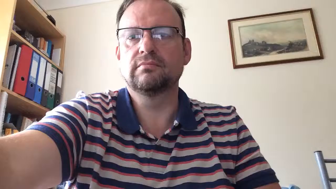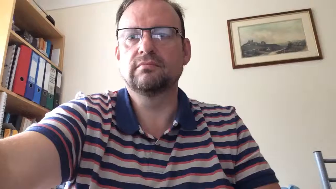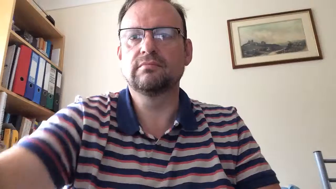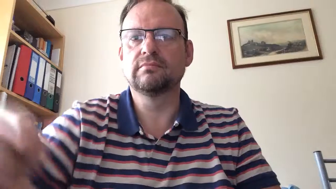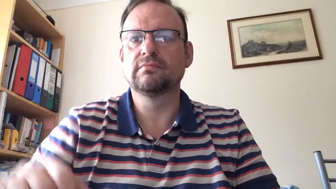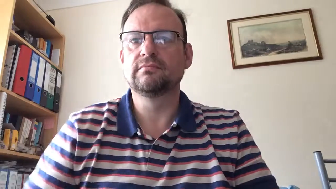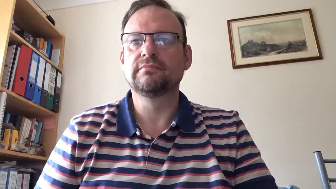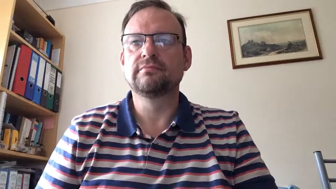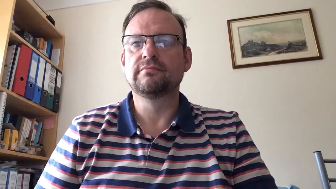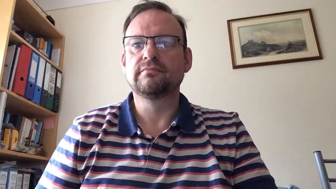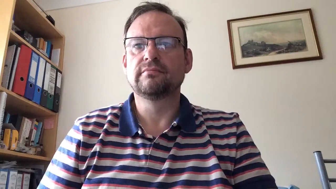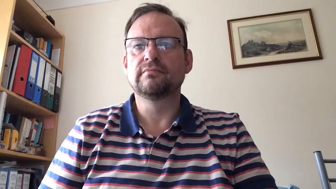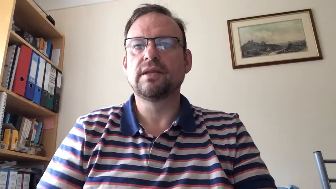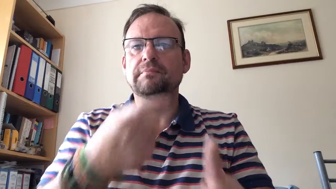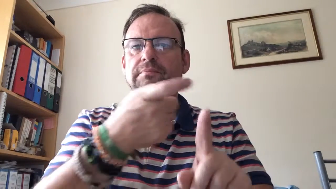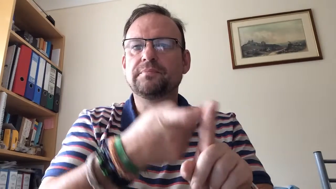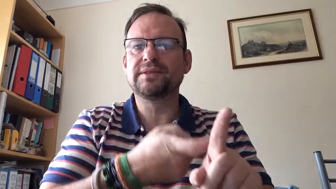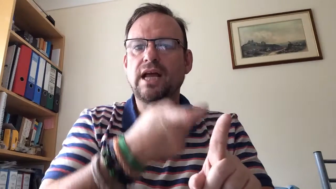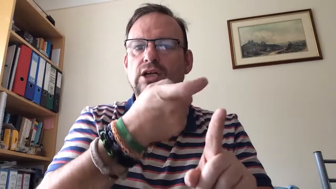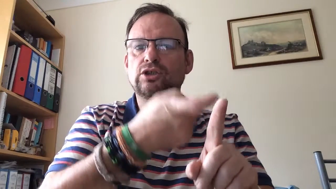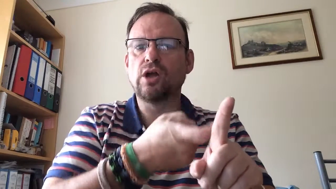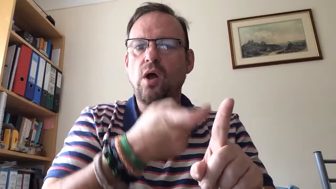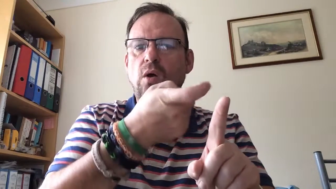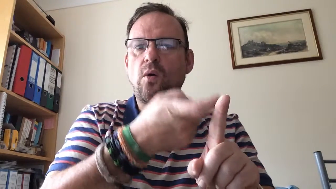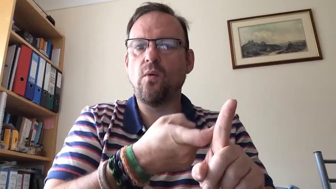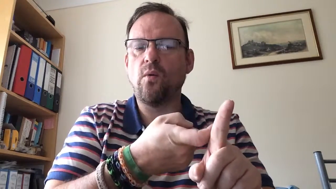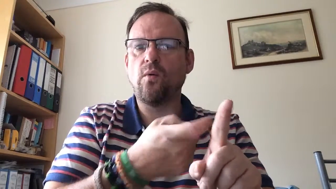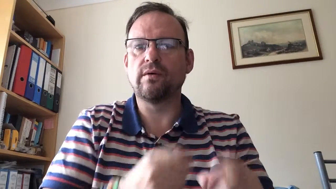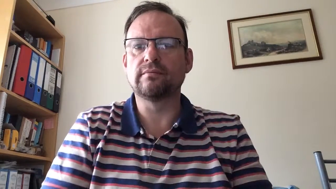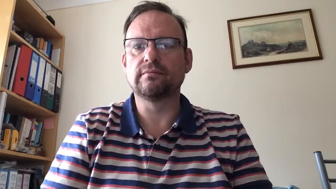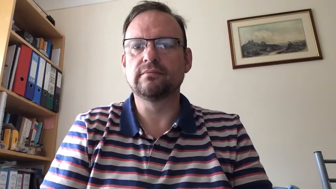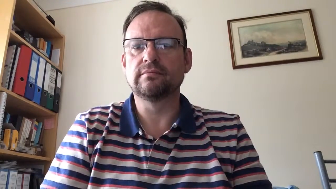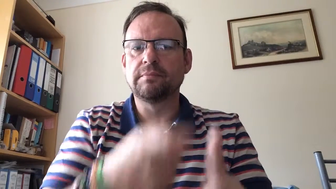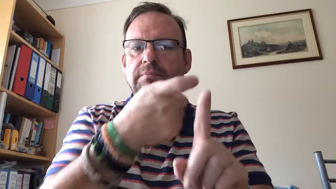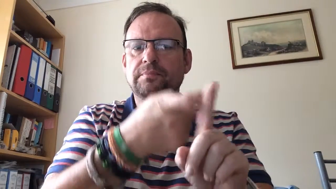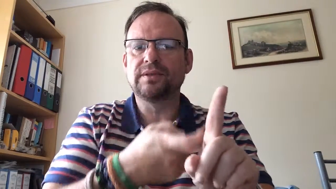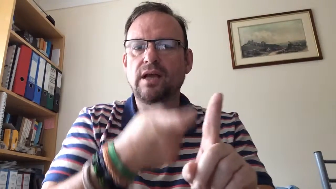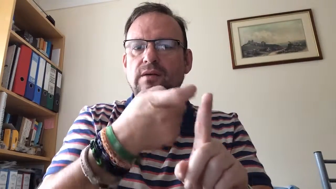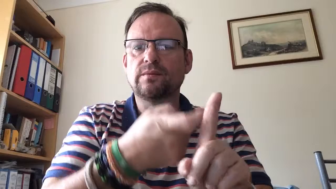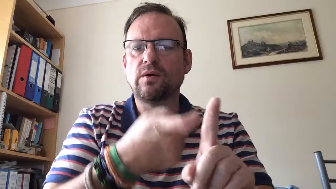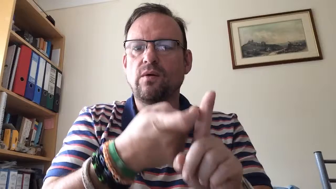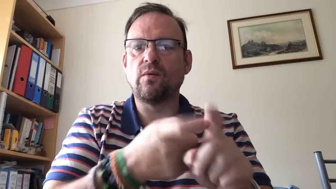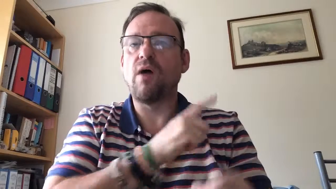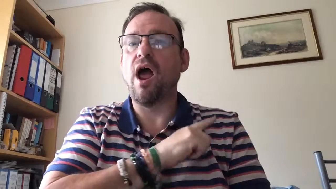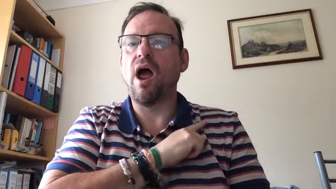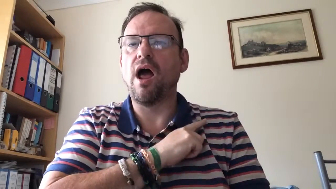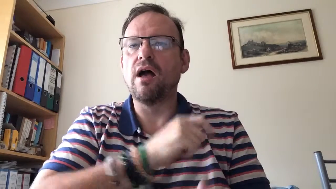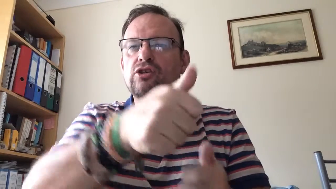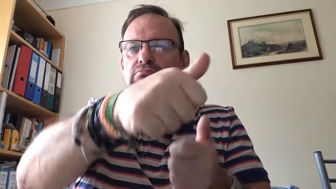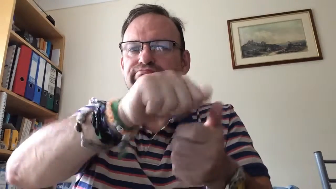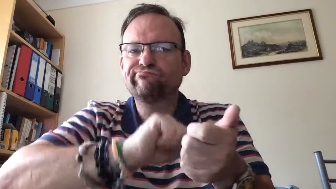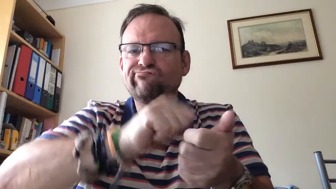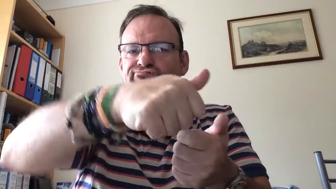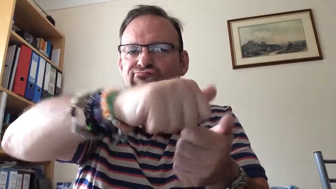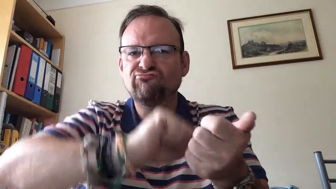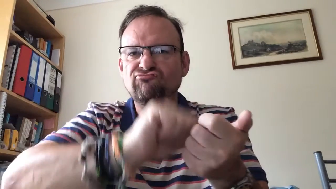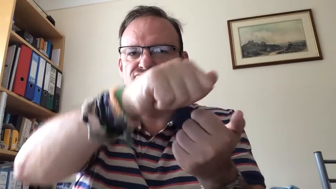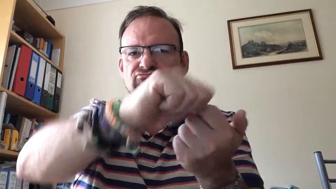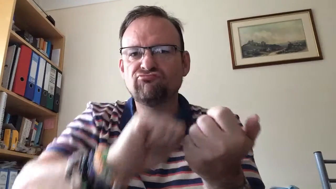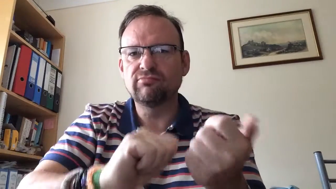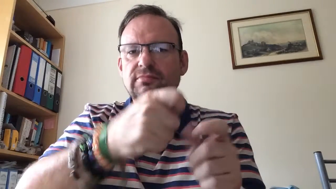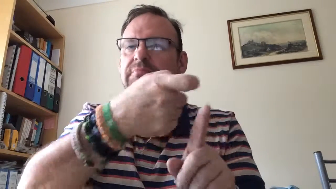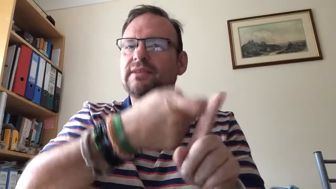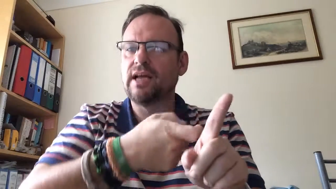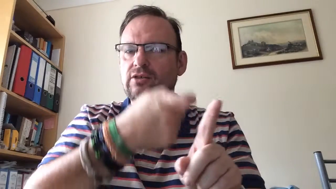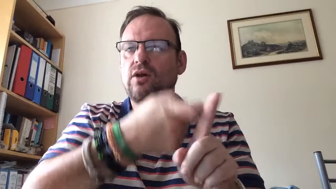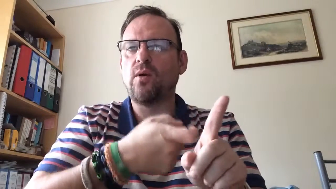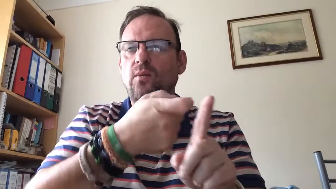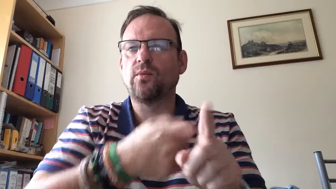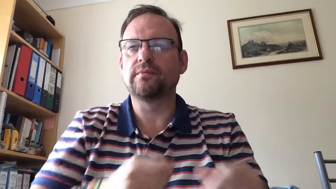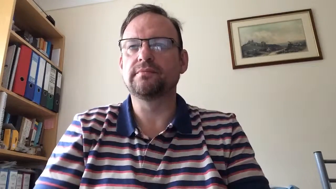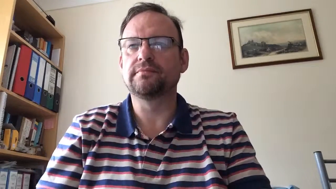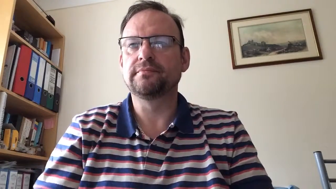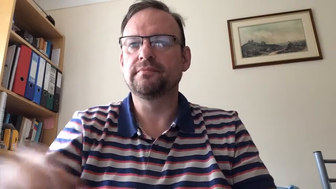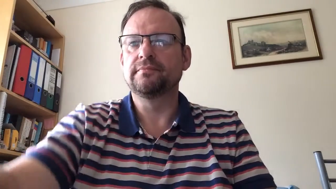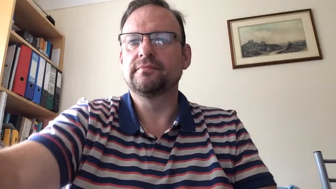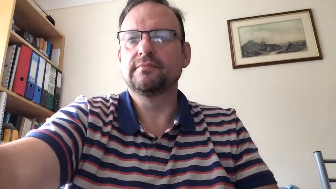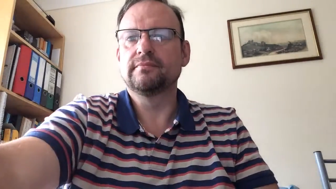Potatoes